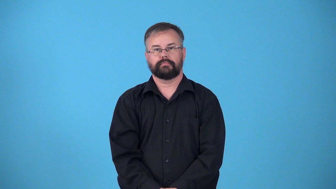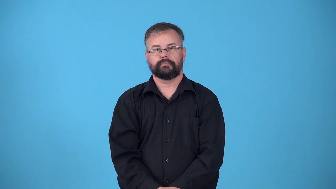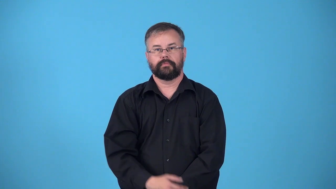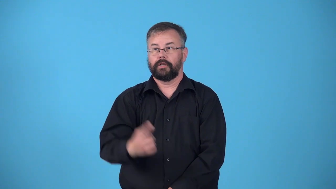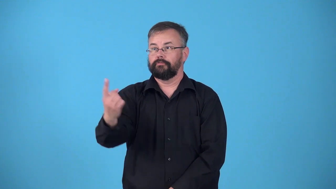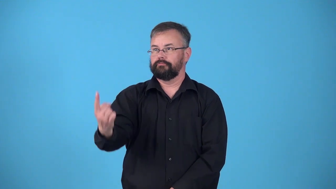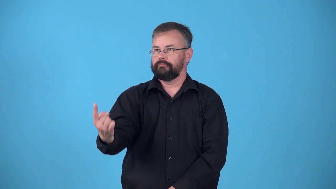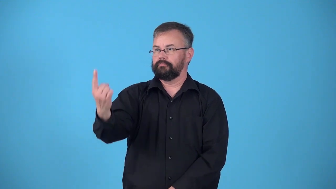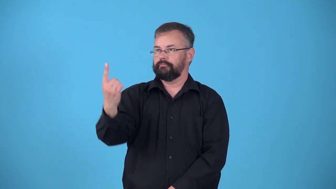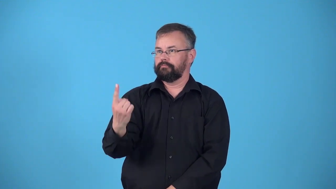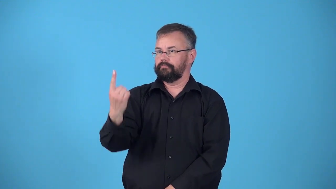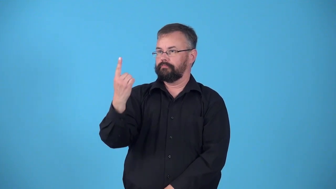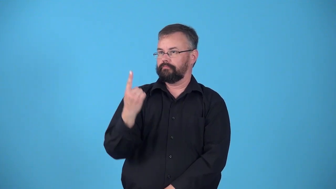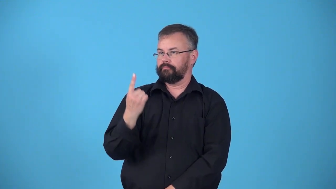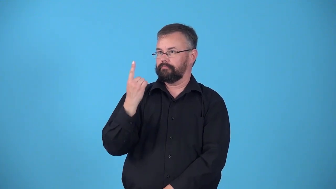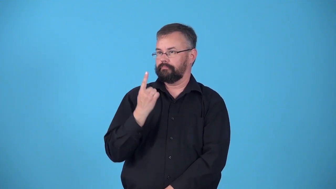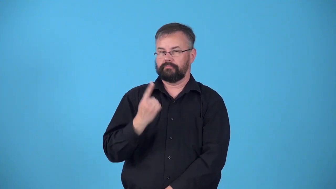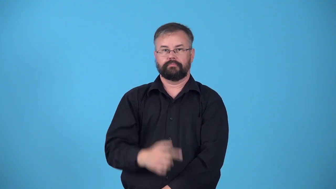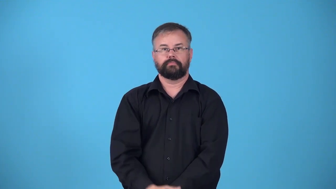oncoming